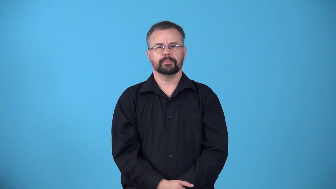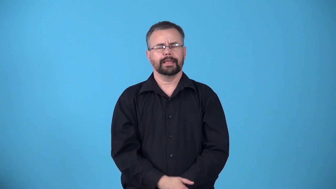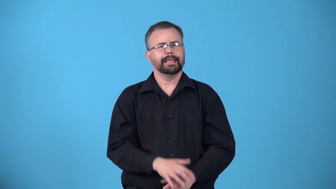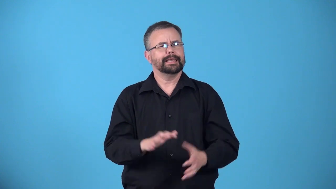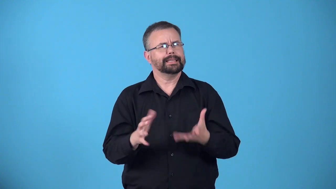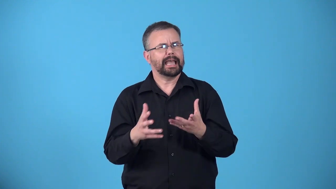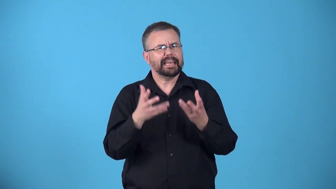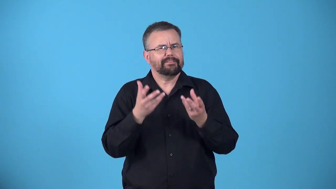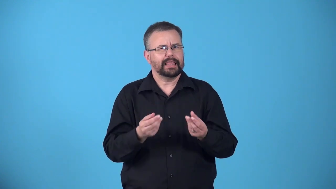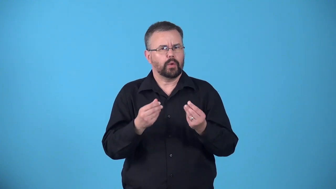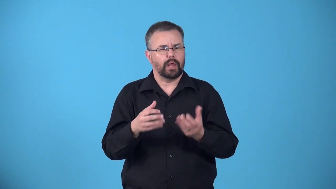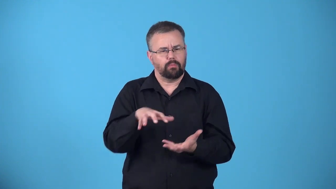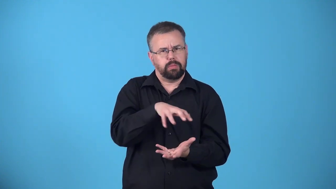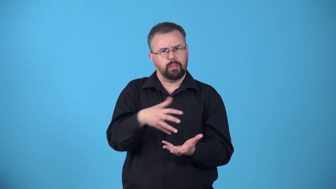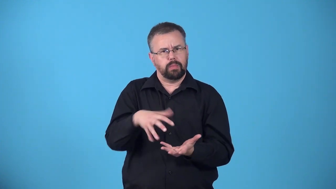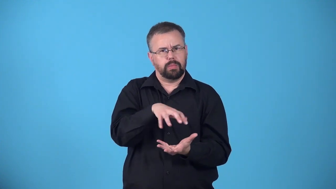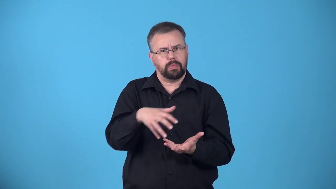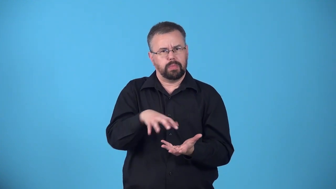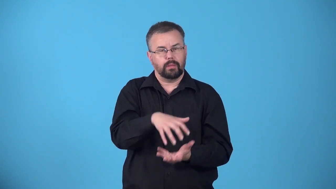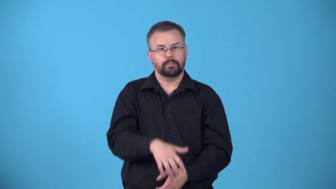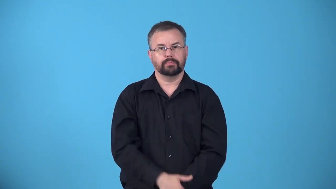semiliquid